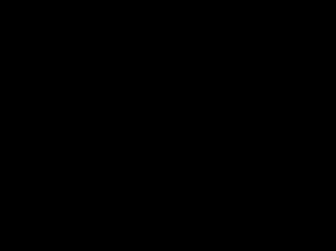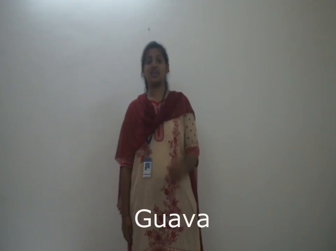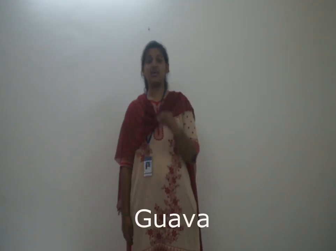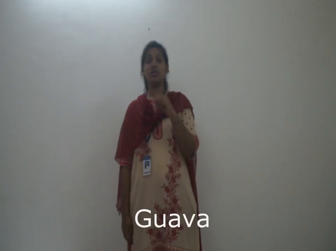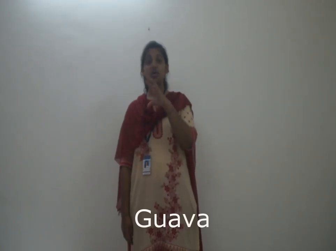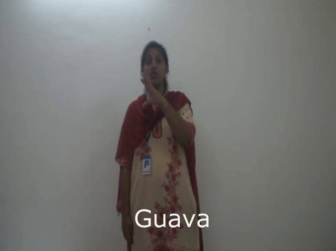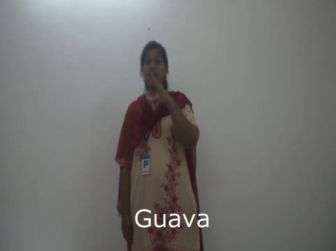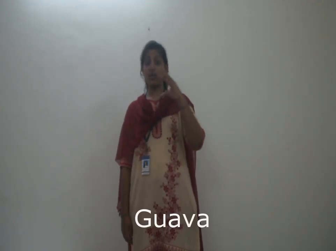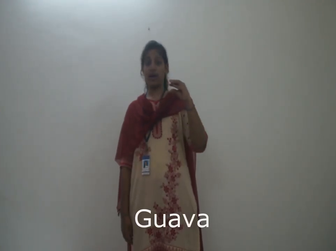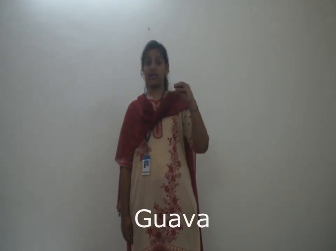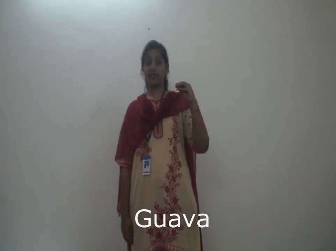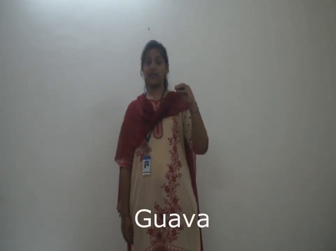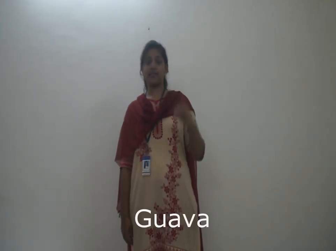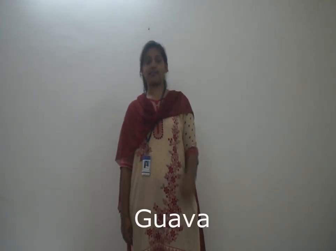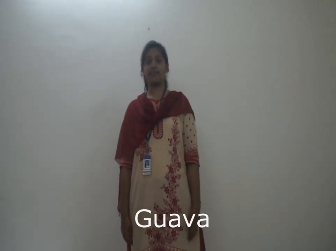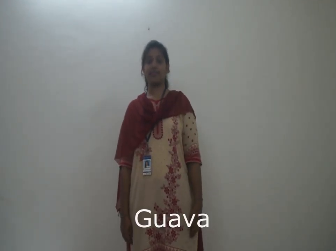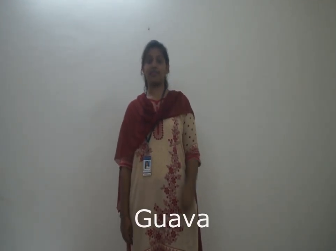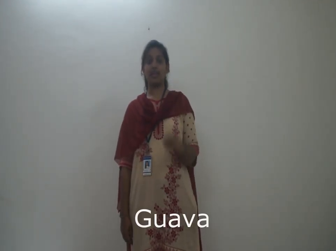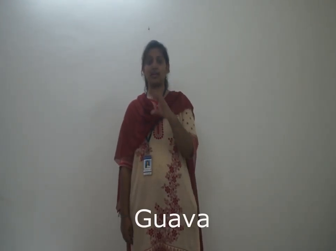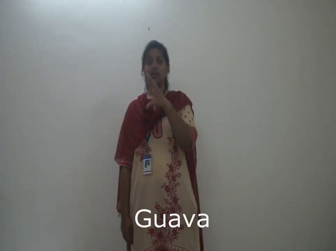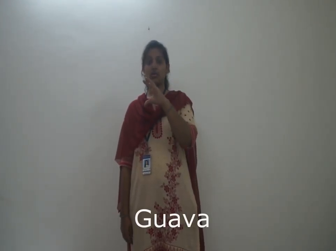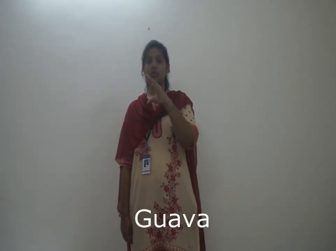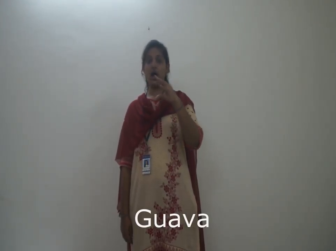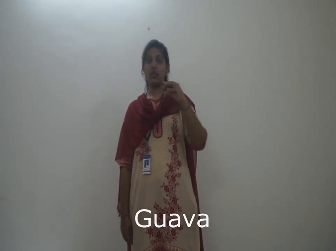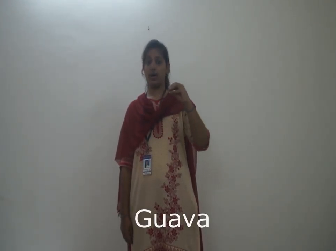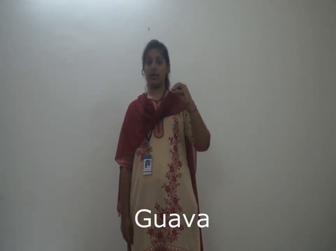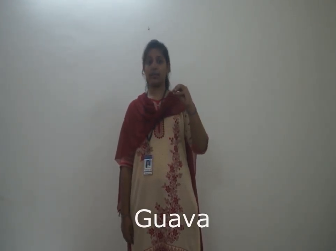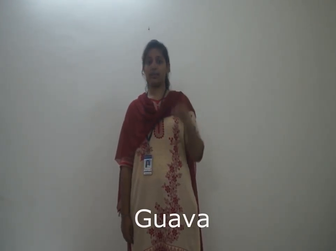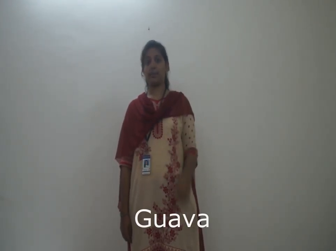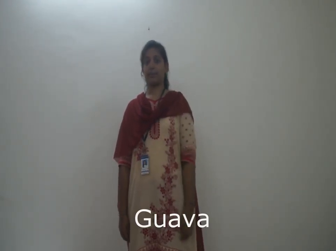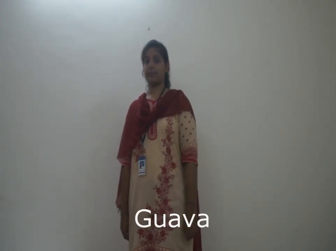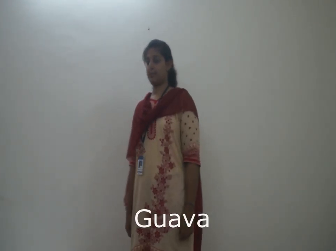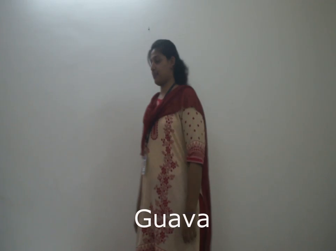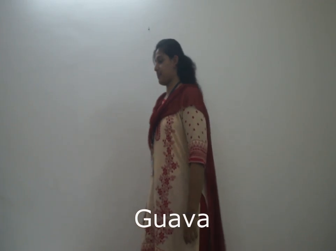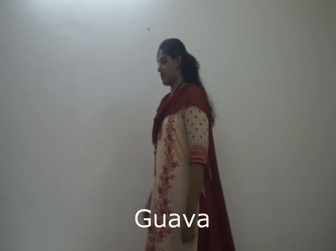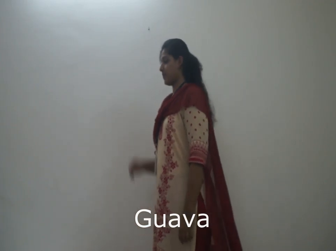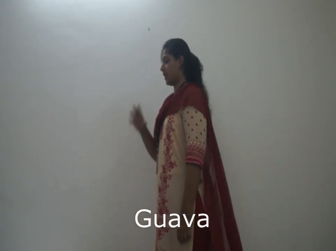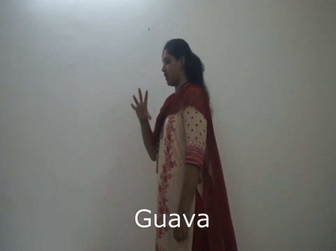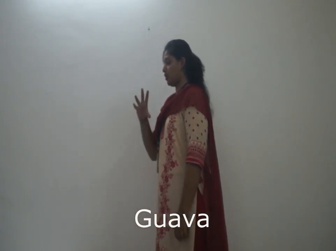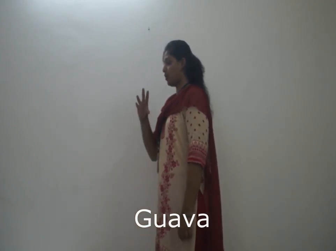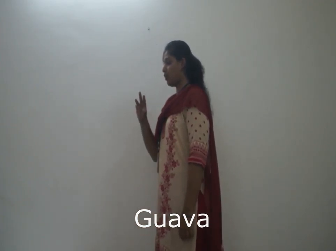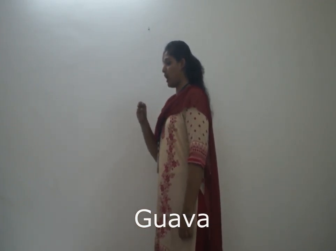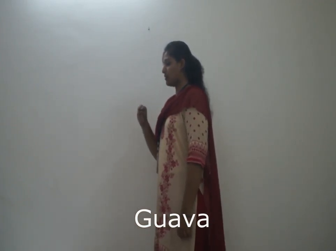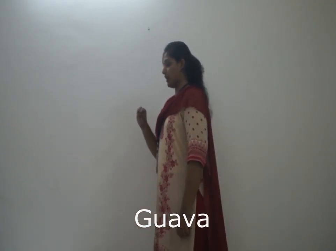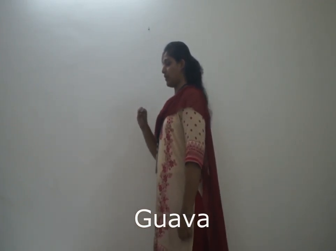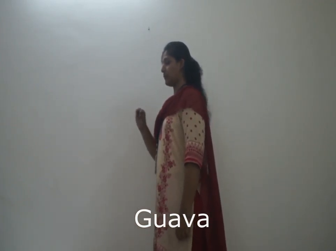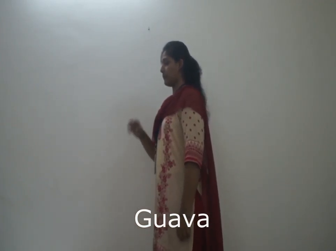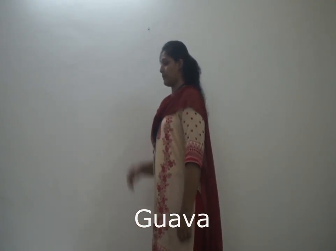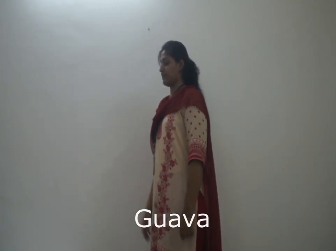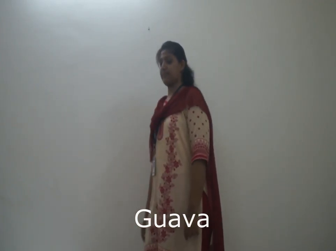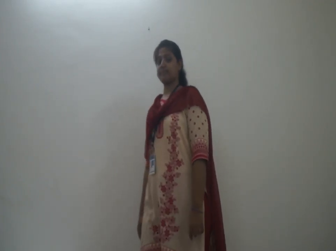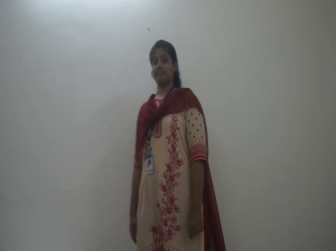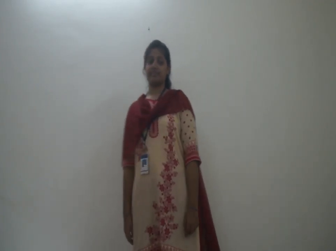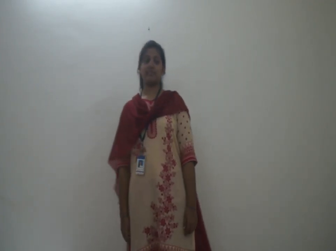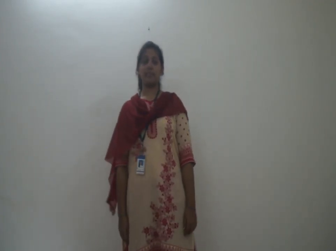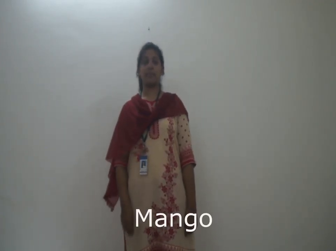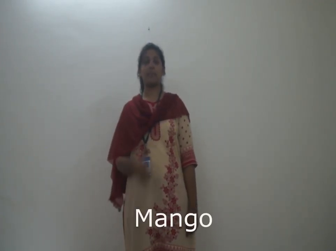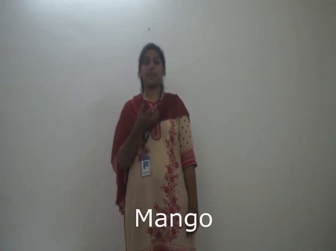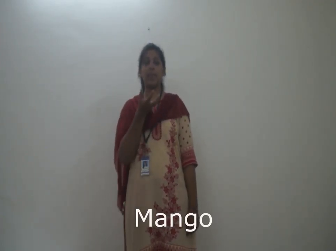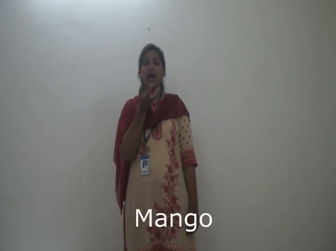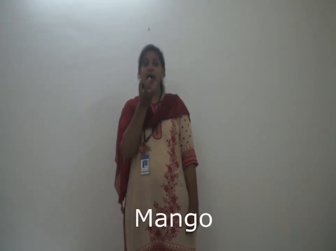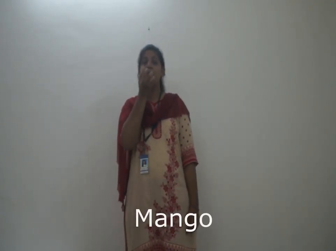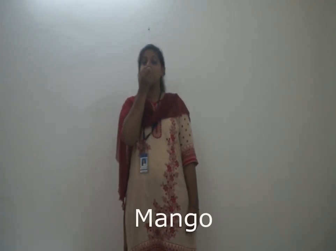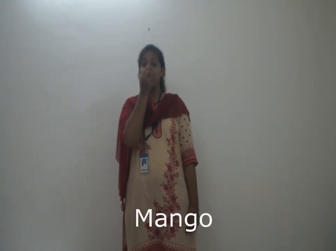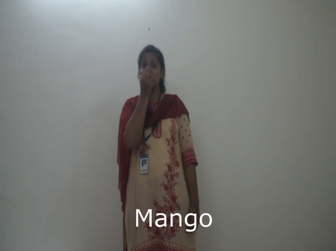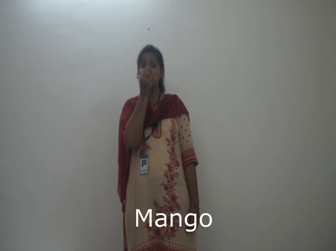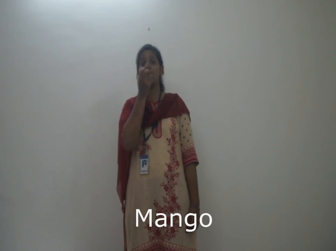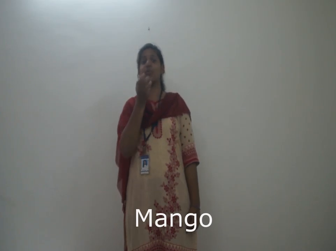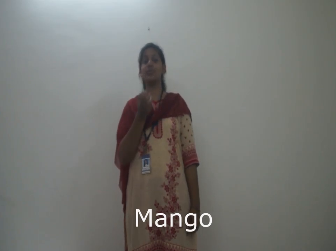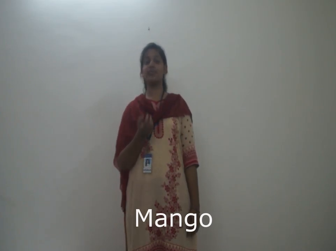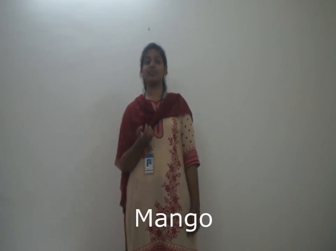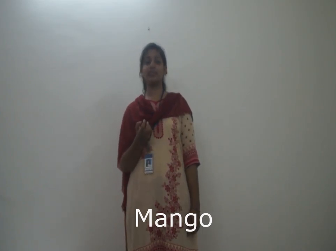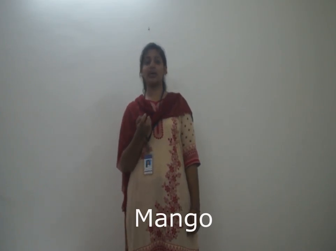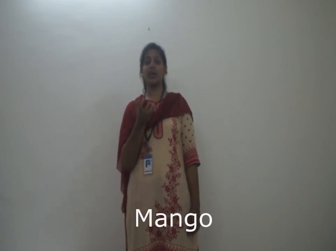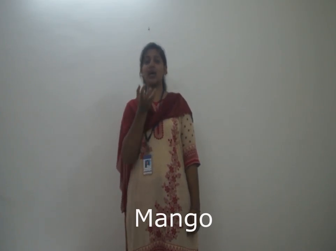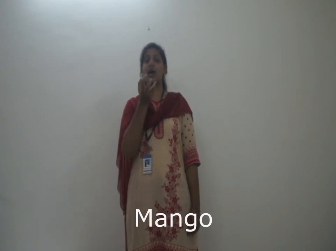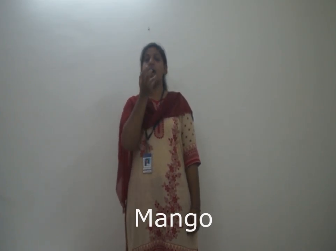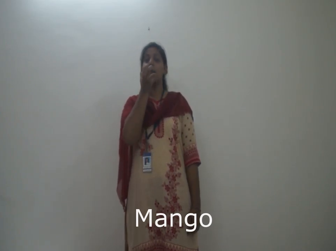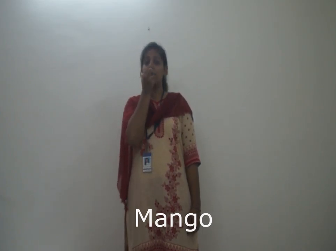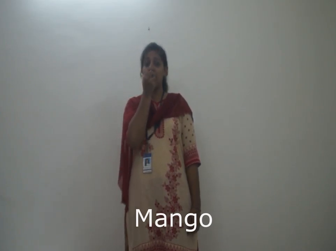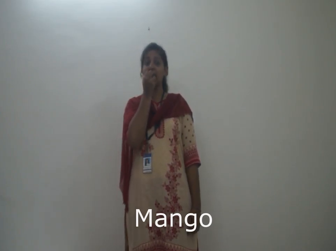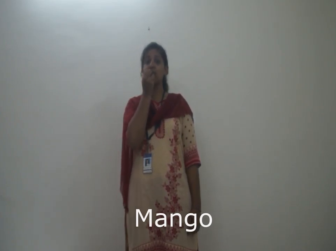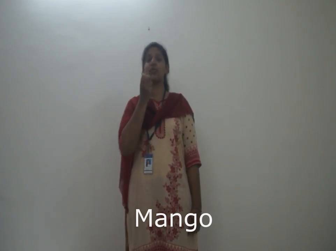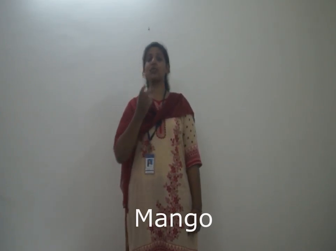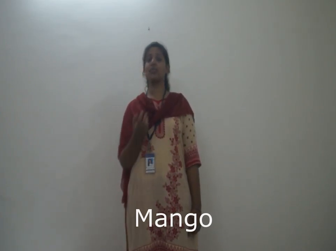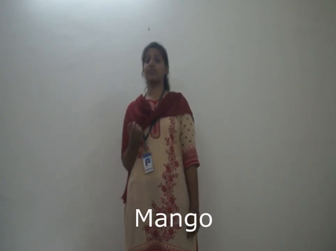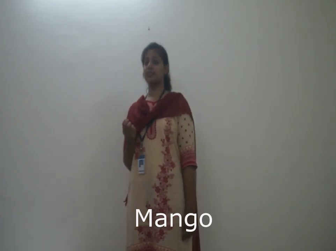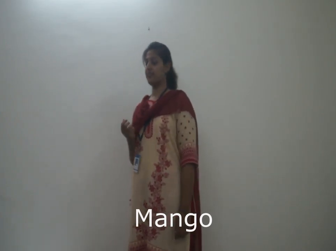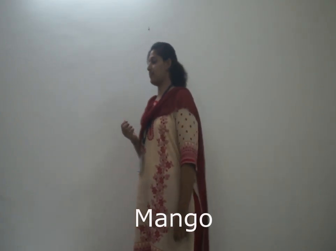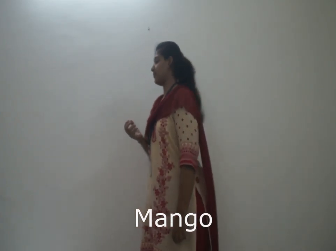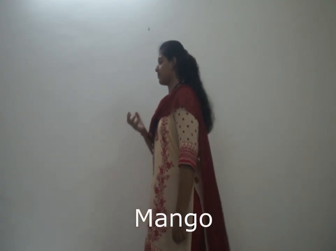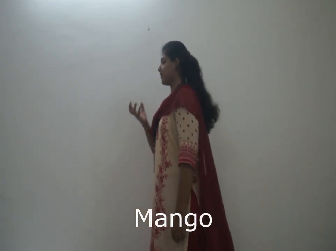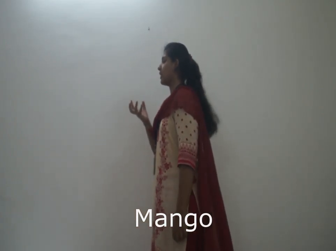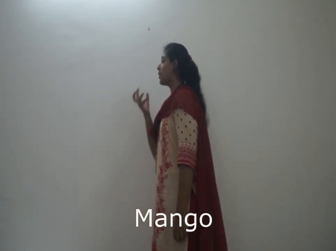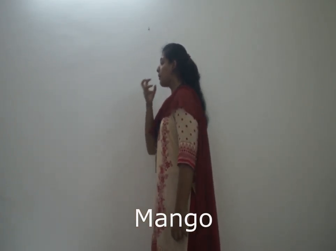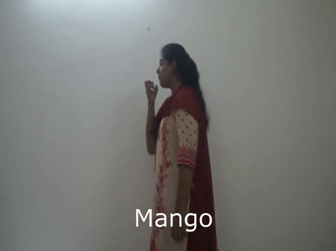papaya guava pineapple mango grapes